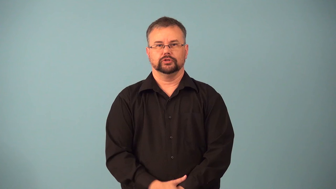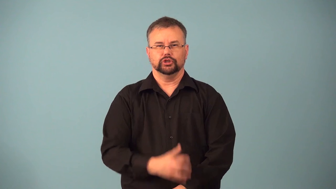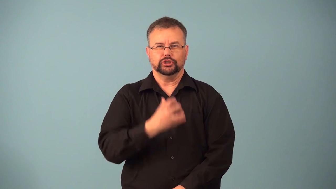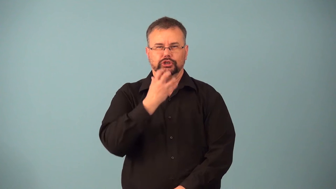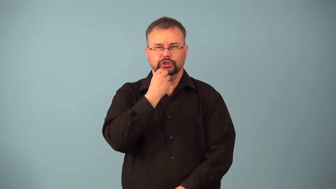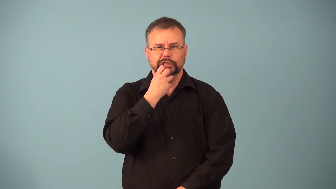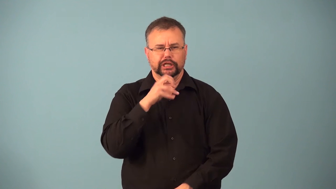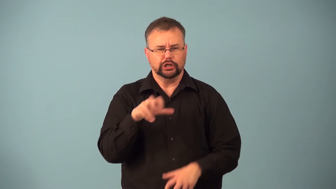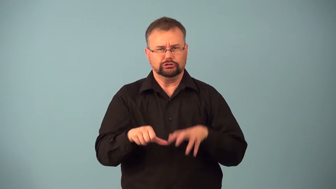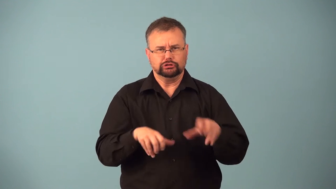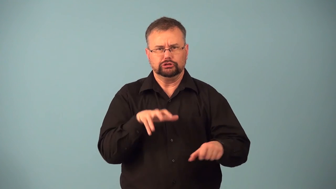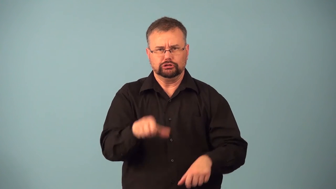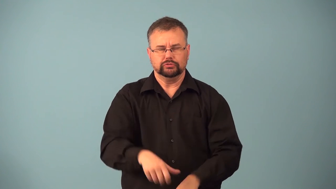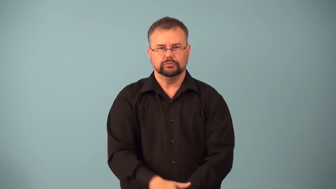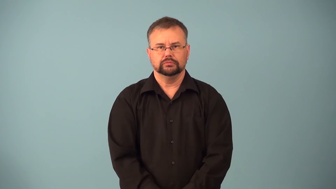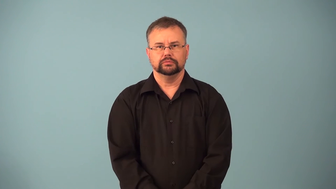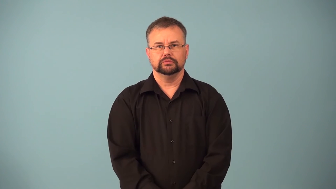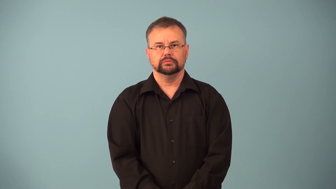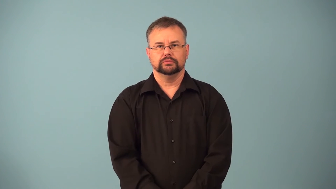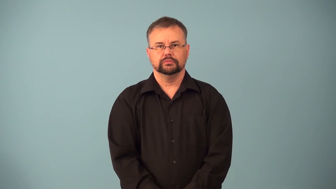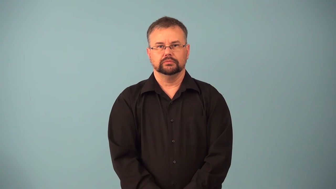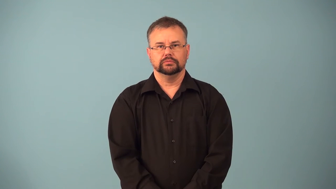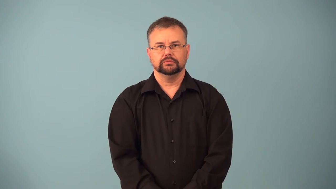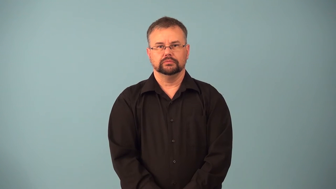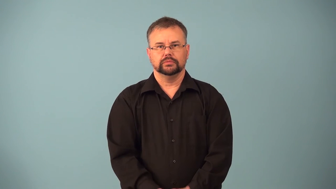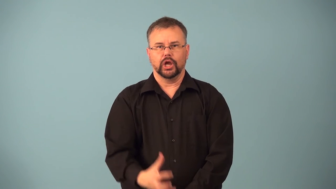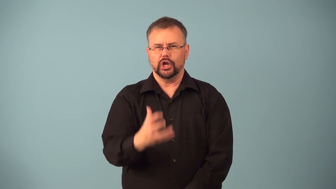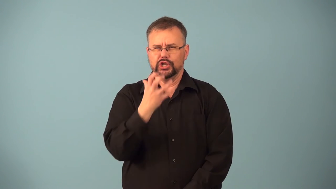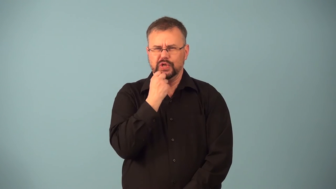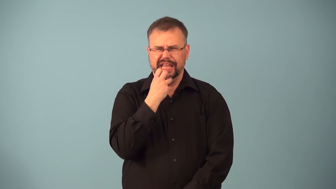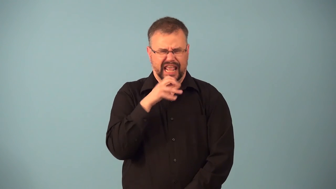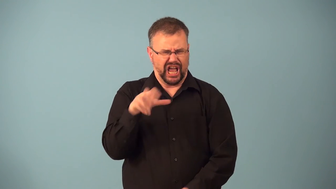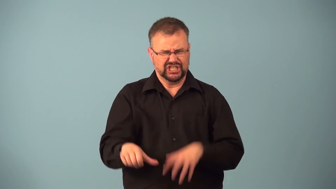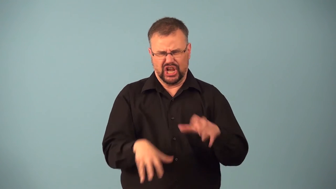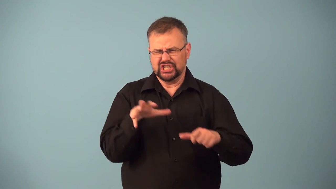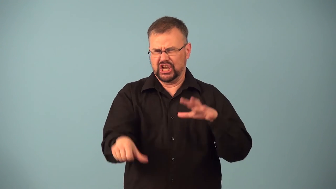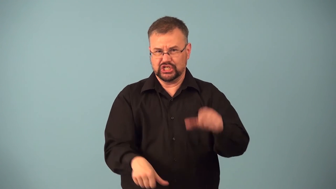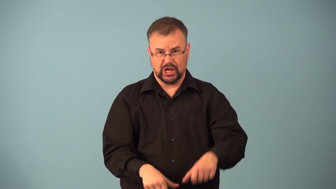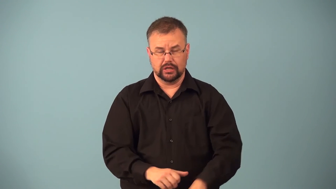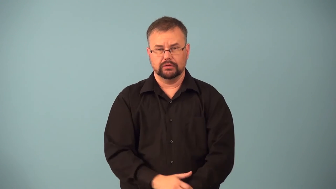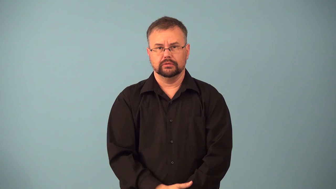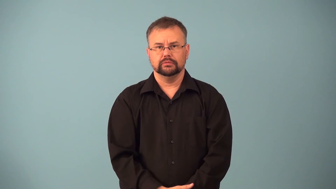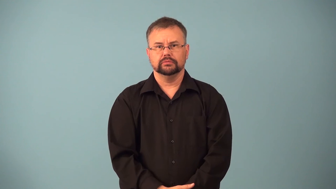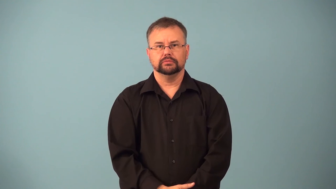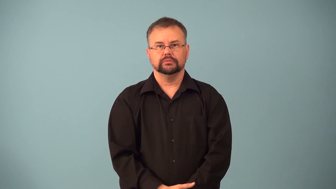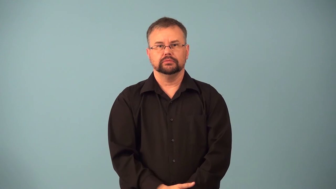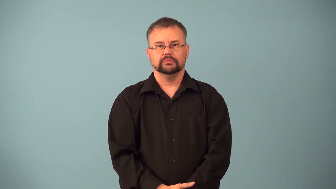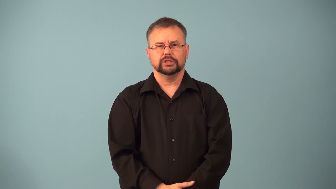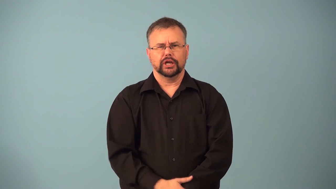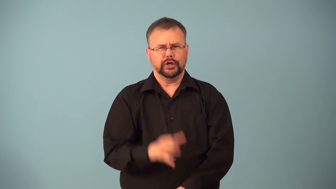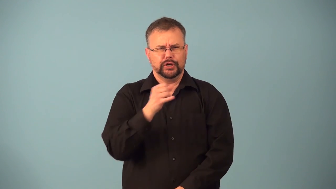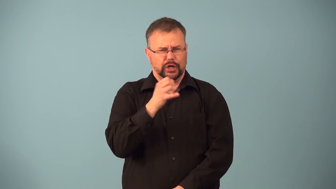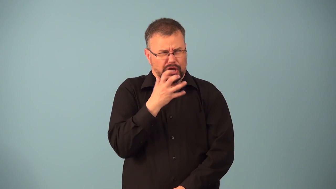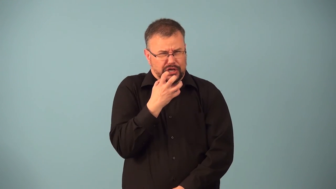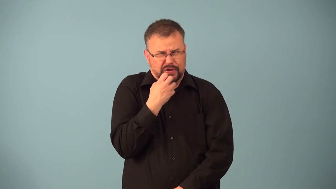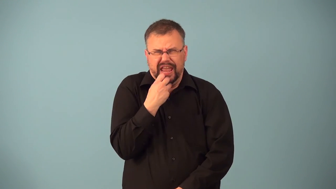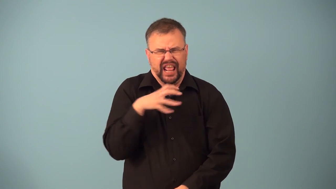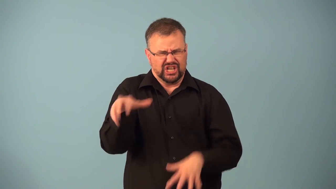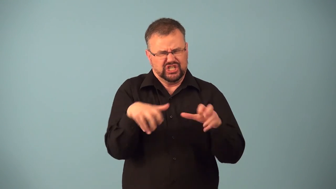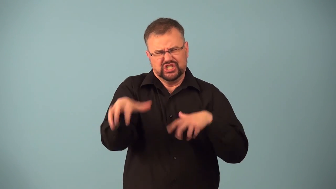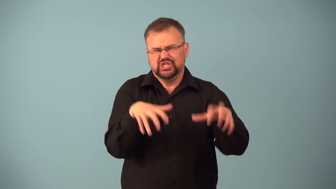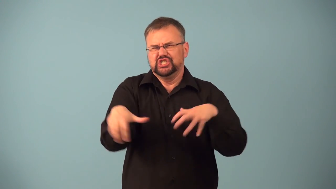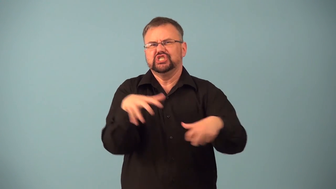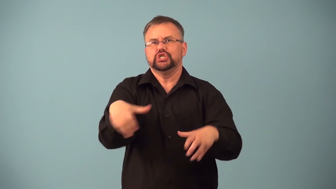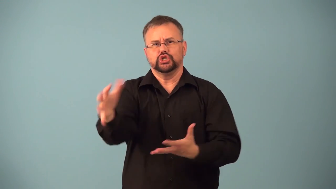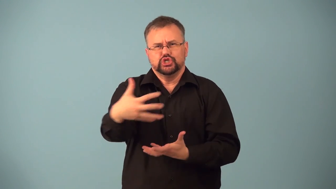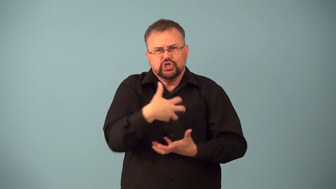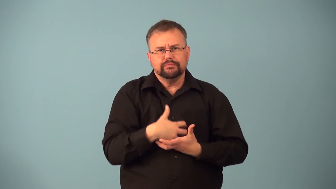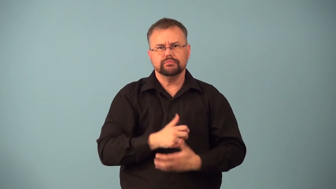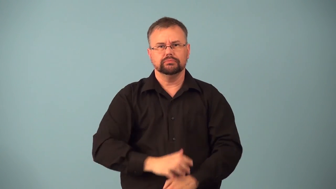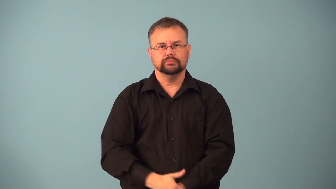greedy,greedier,greediest